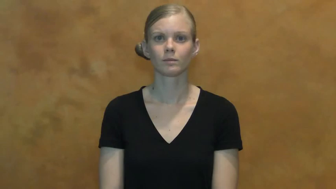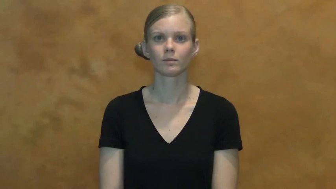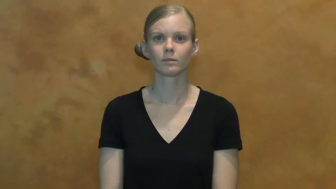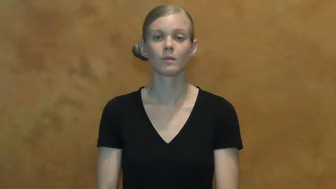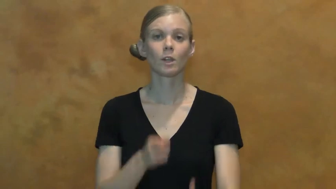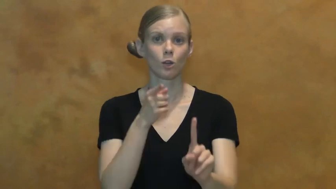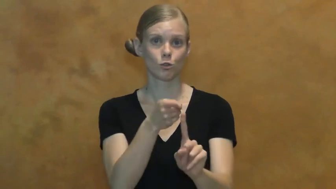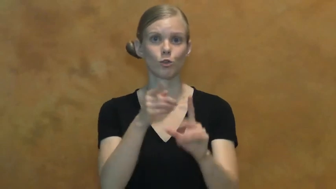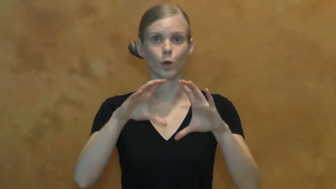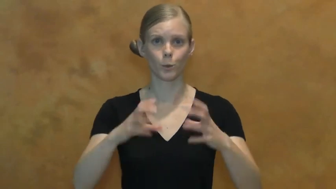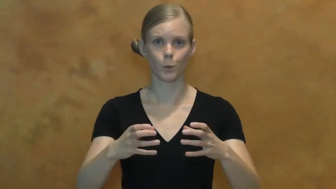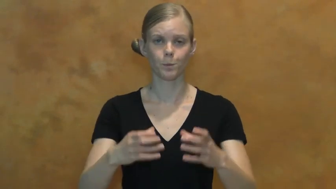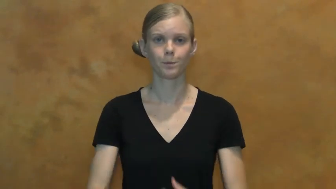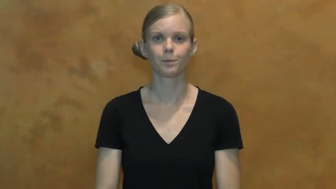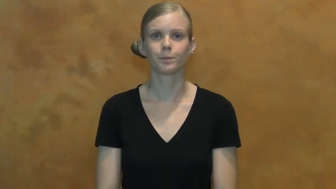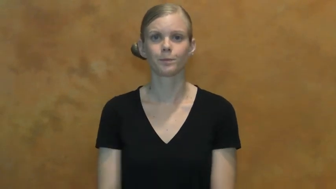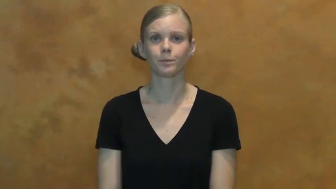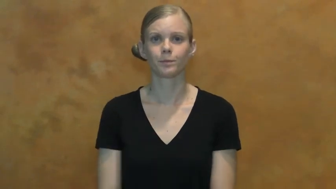target group